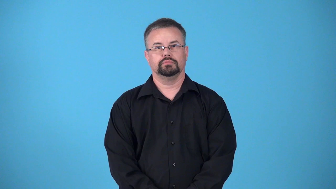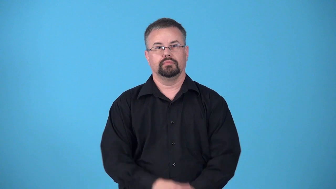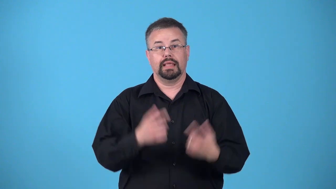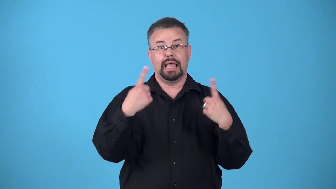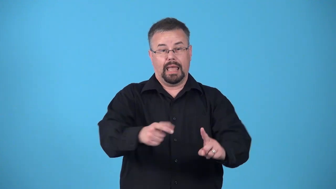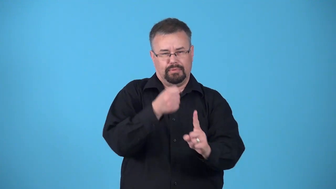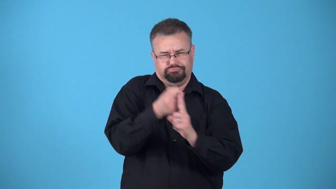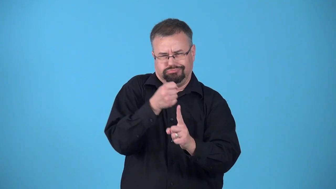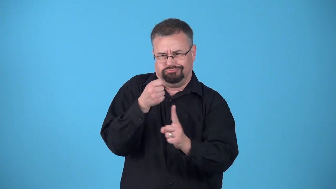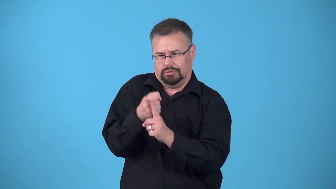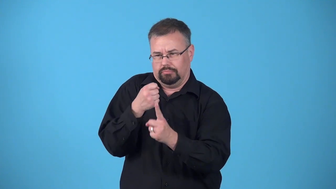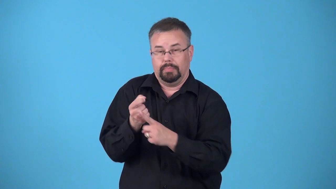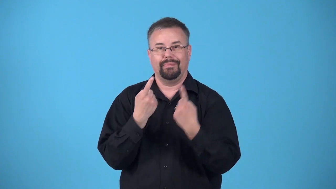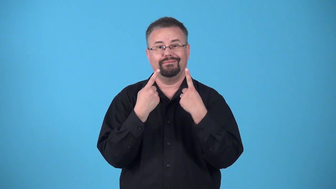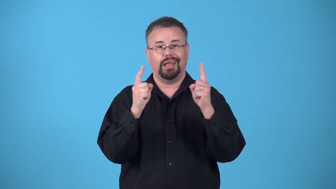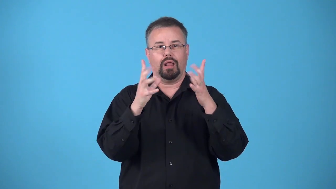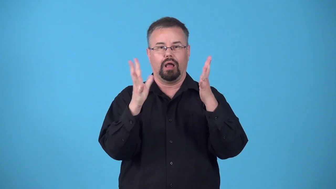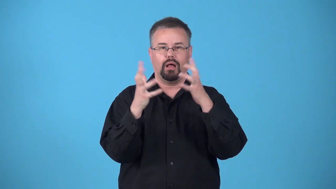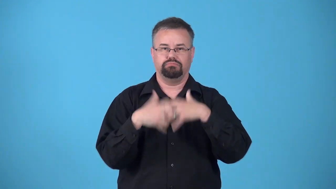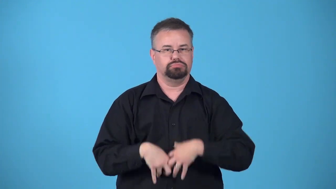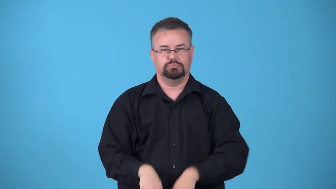last straw